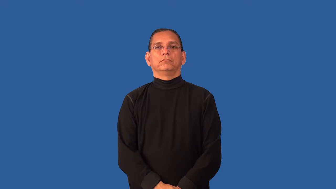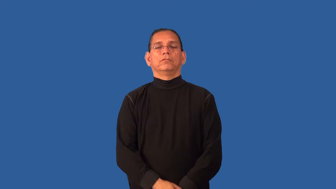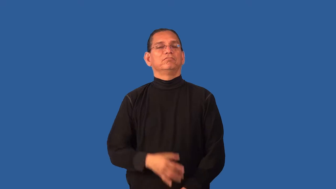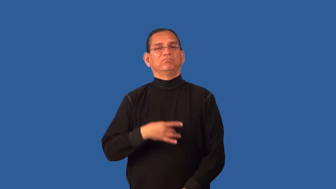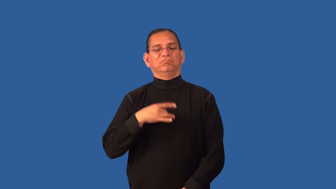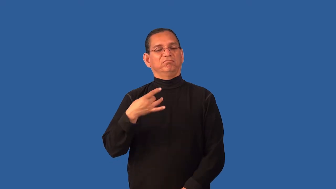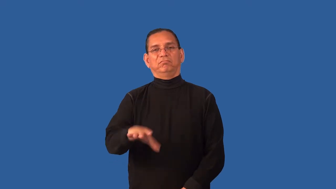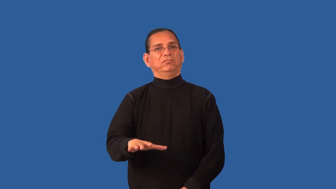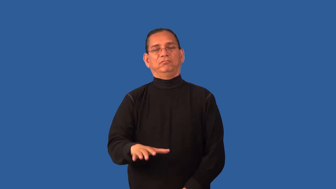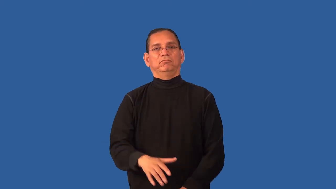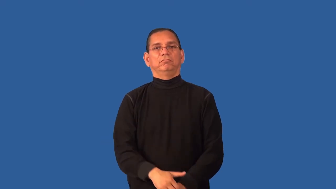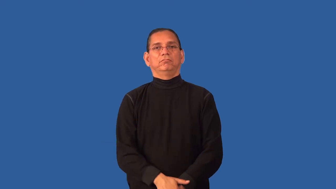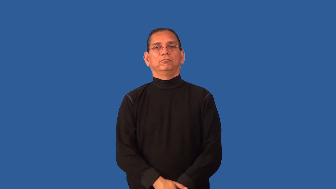disfavor